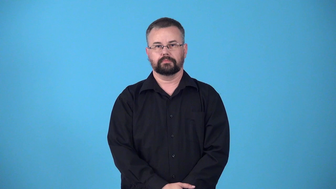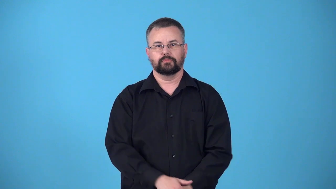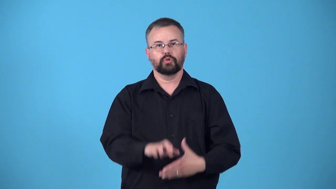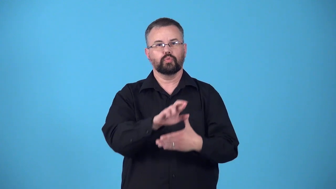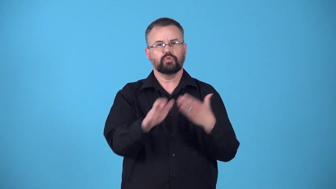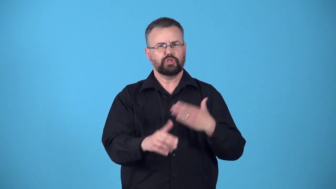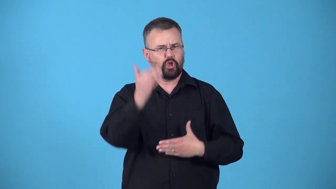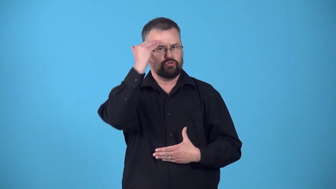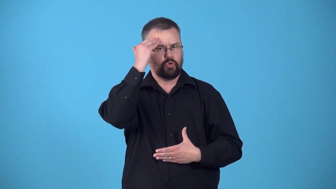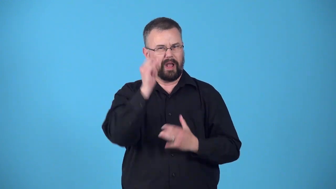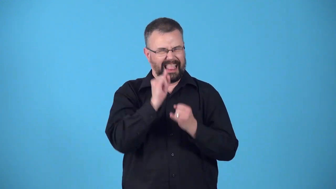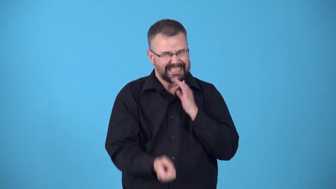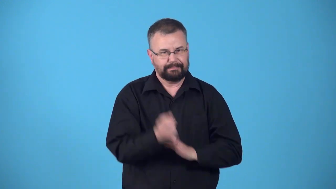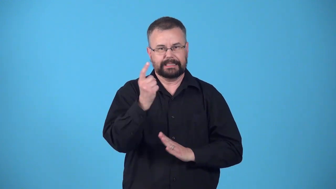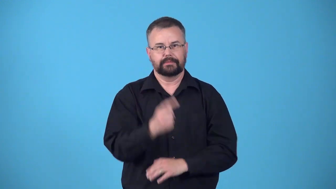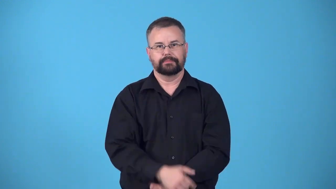down to the wire